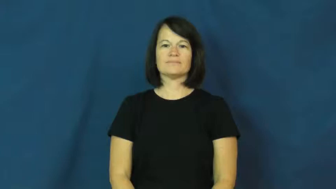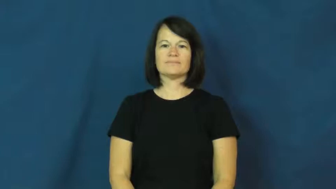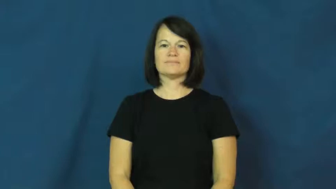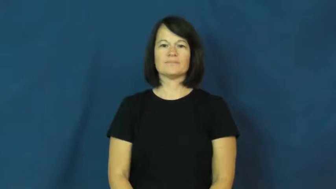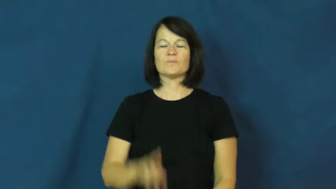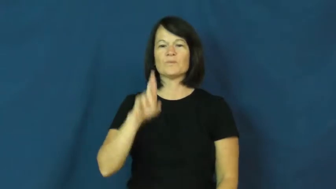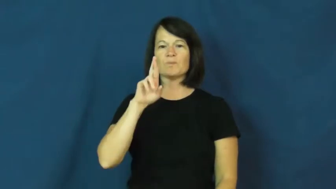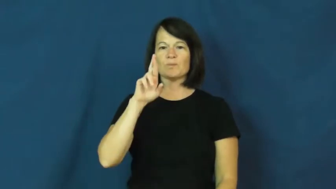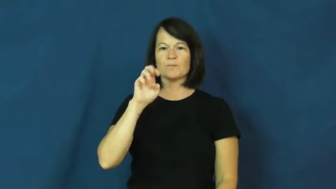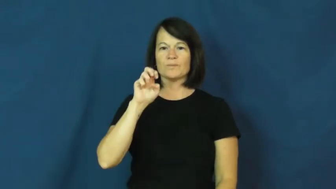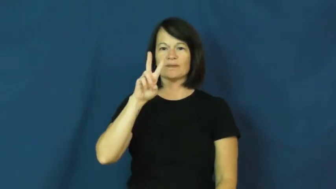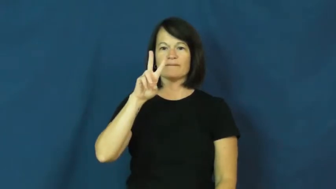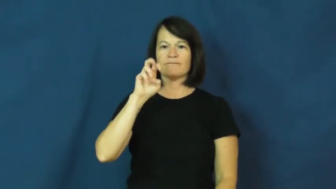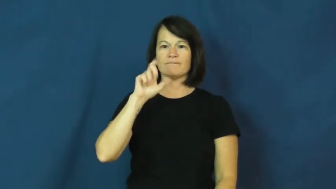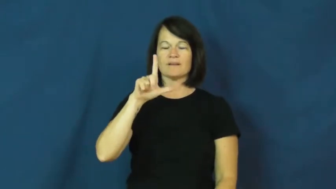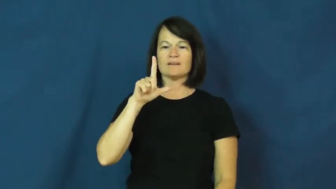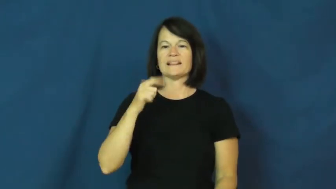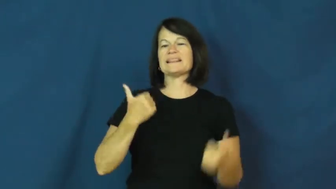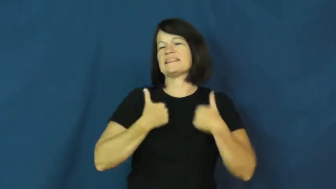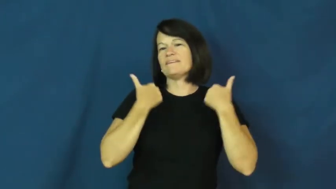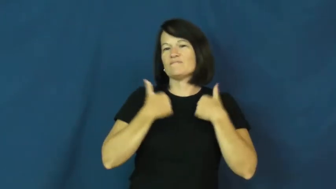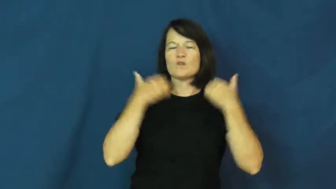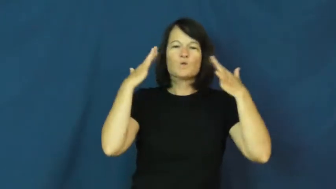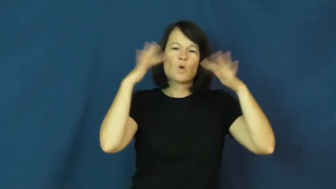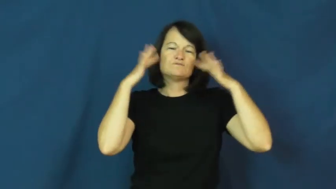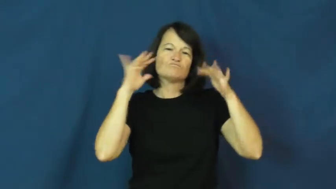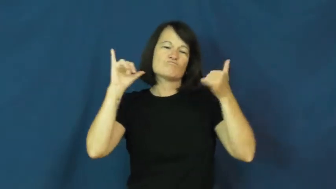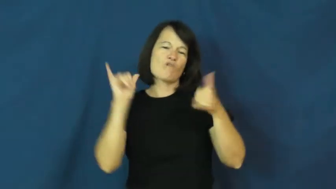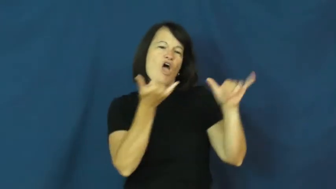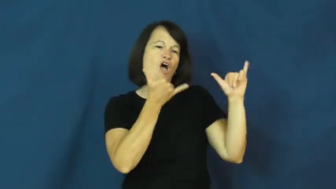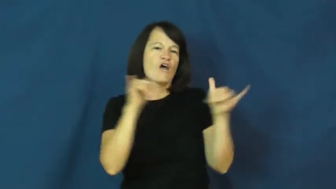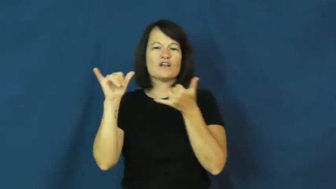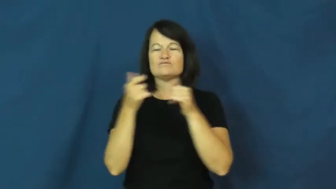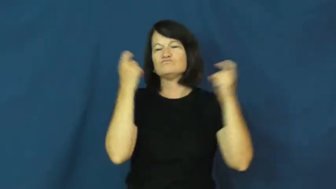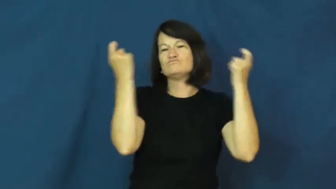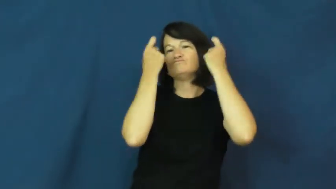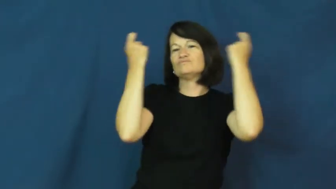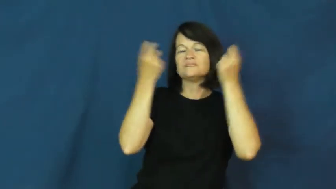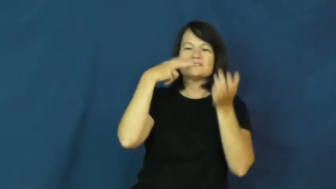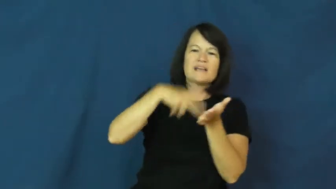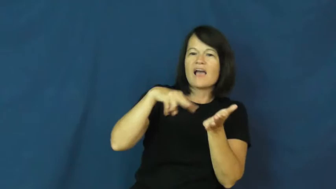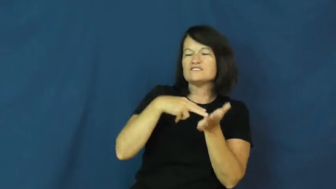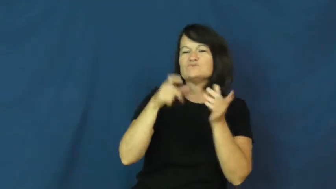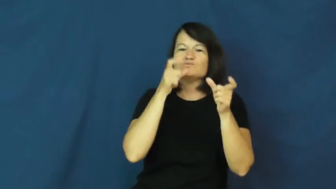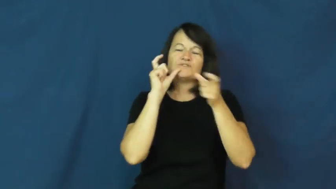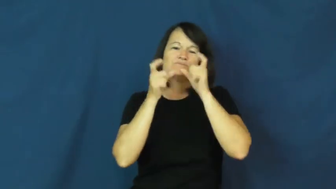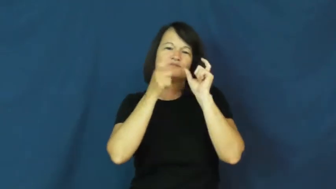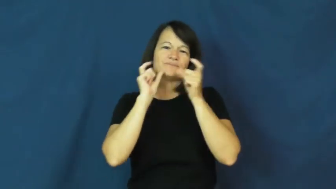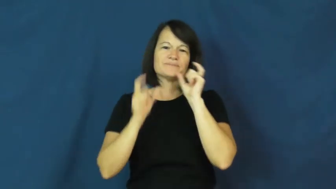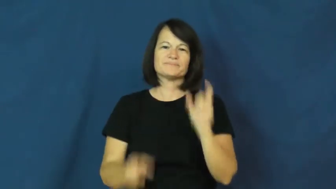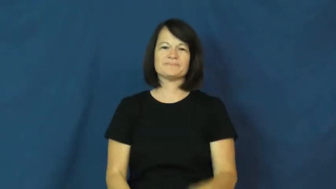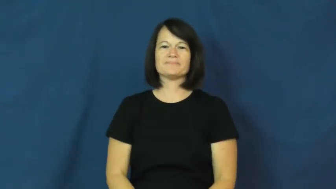revel,revel in